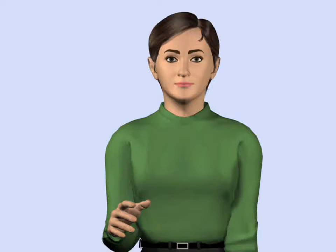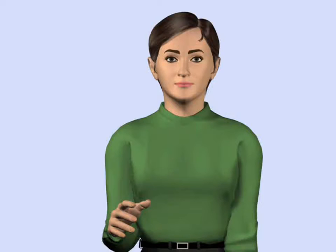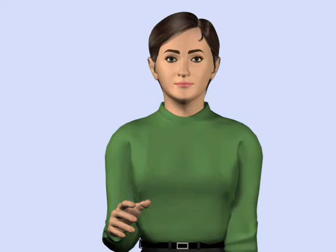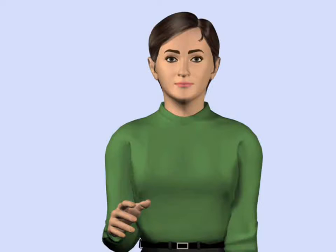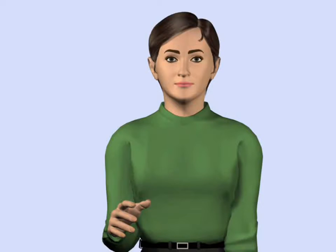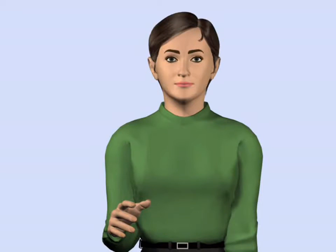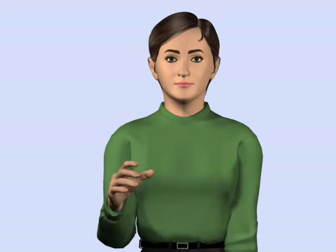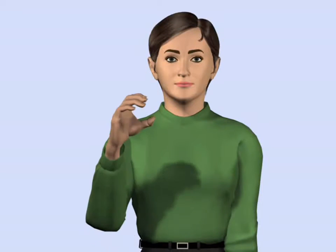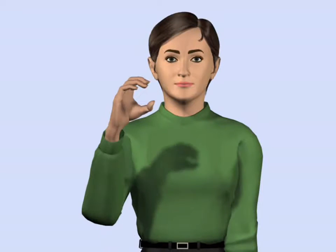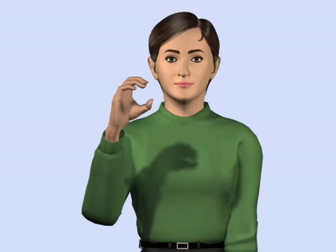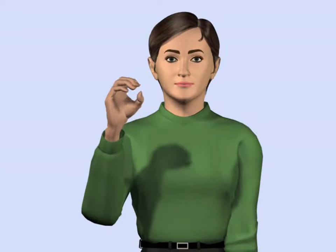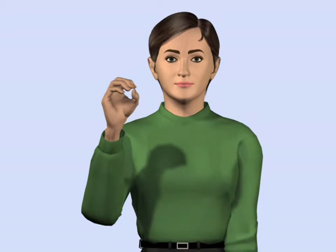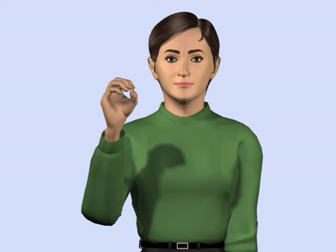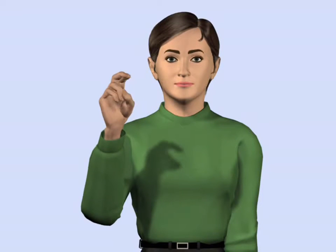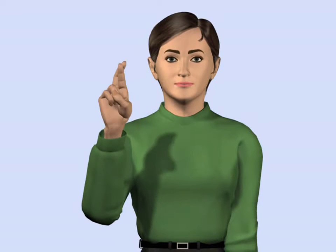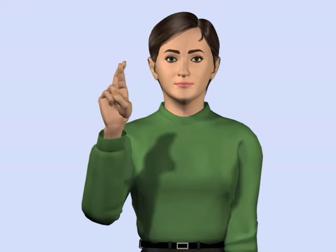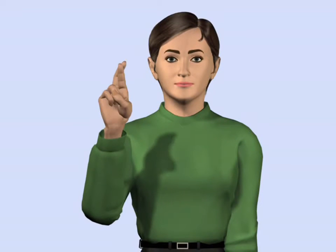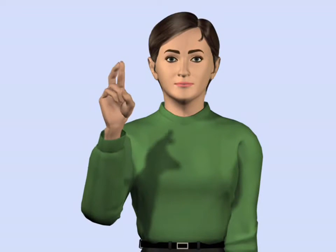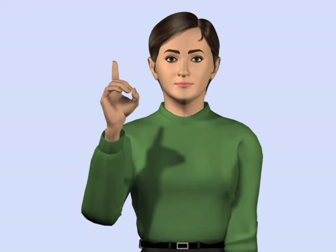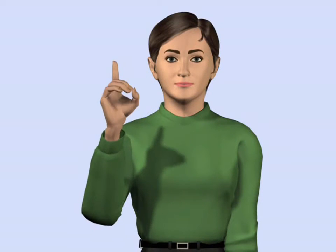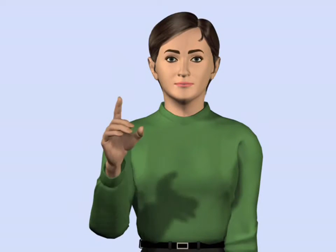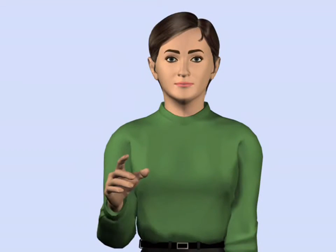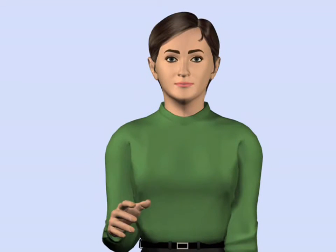cord-wood